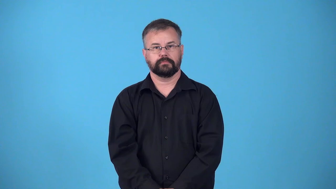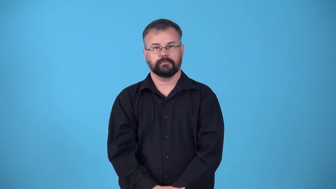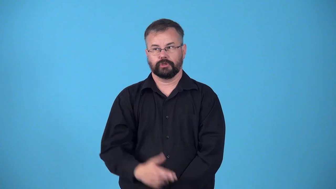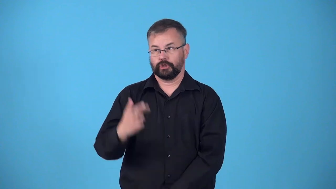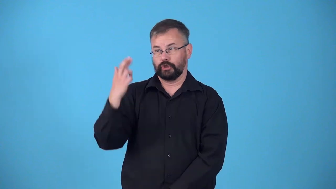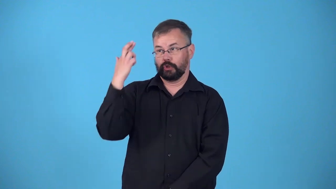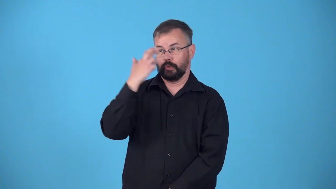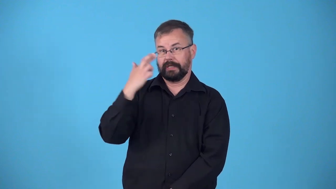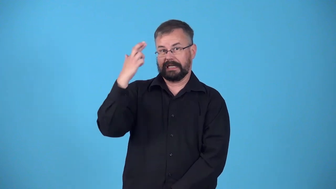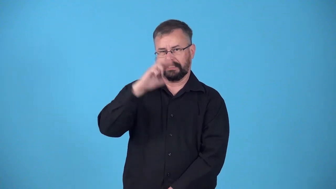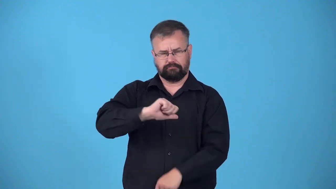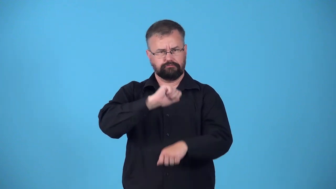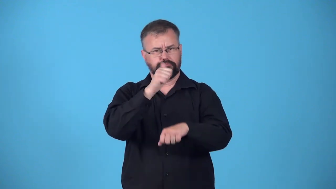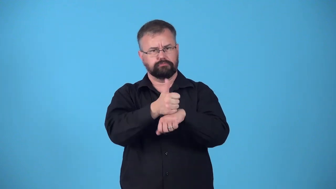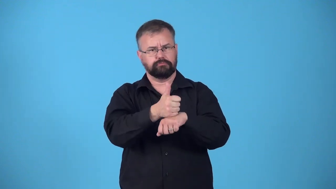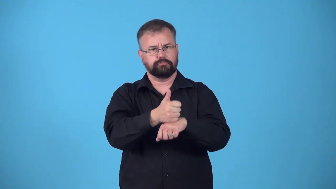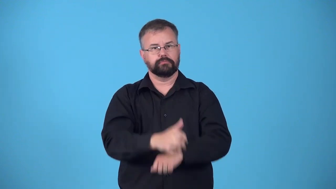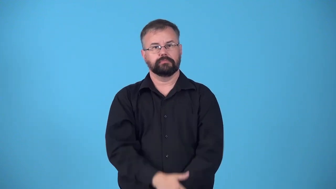founded on